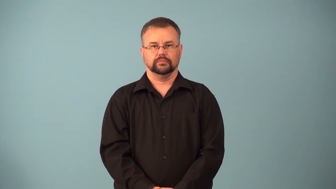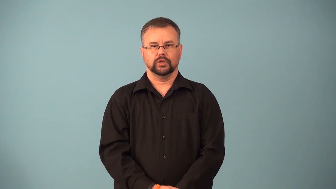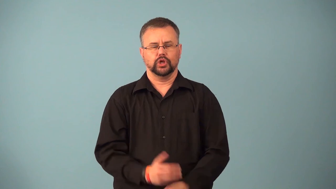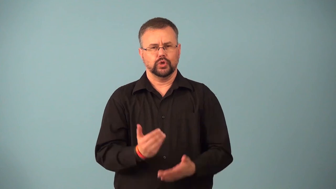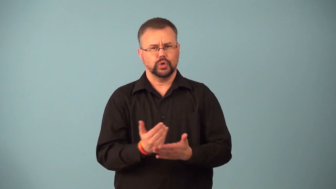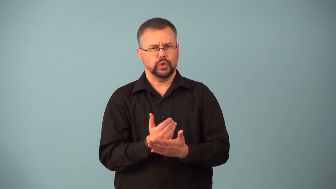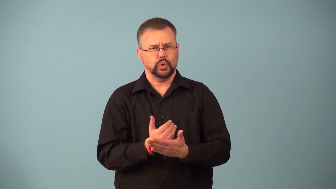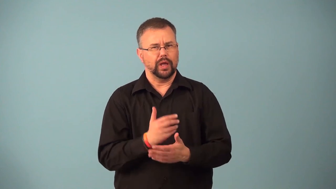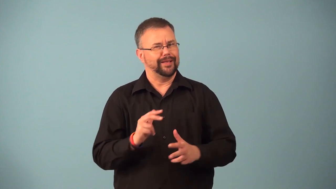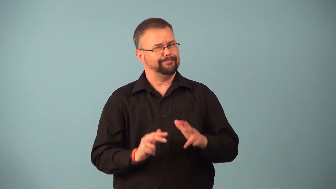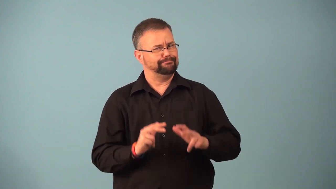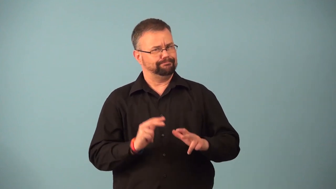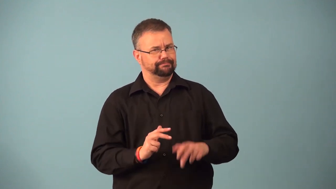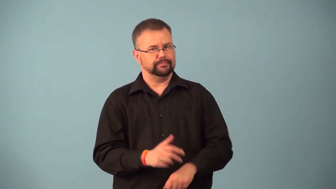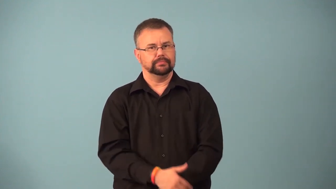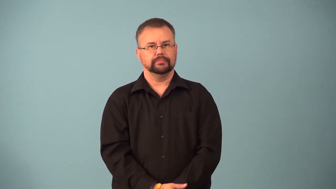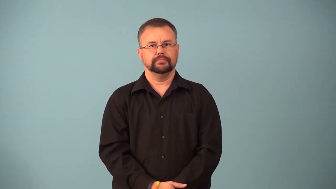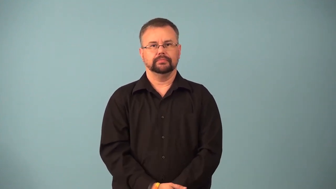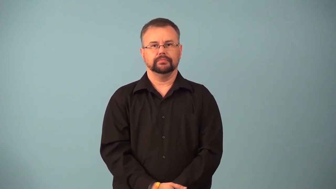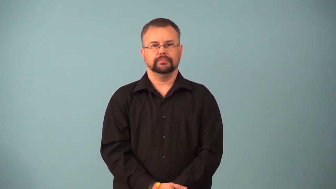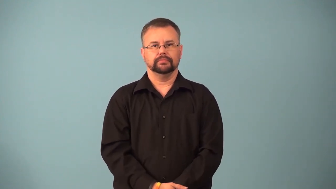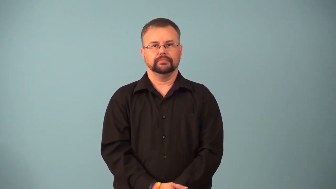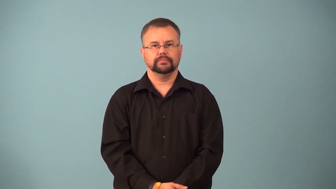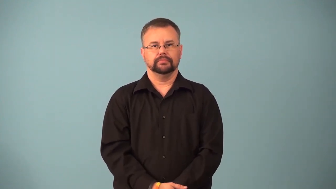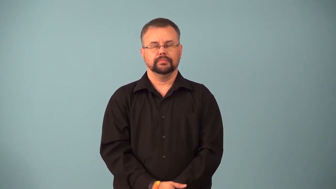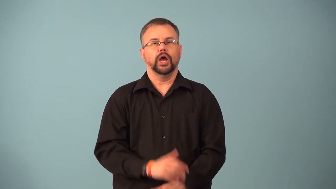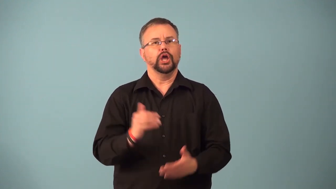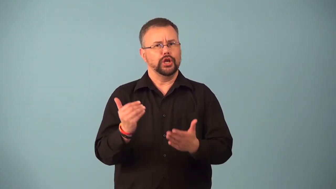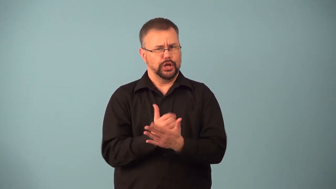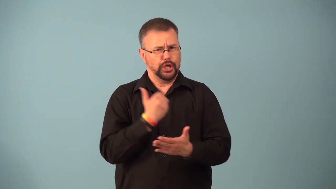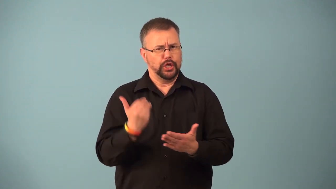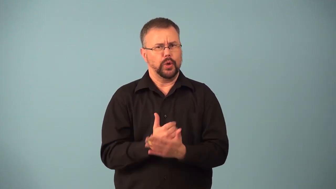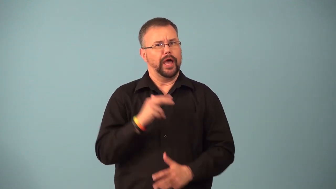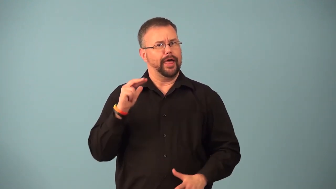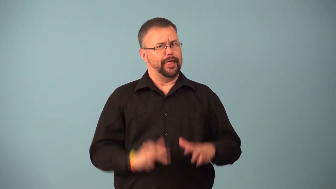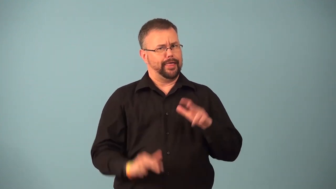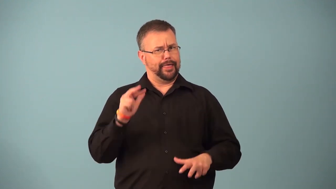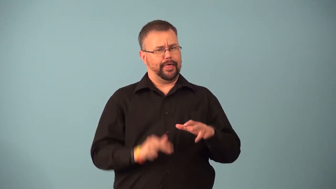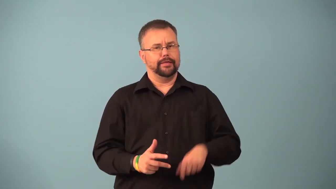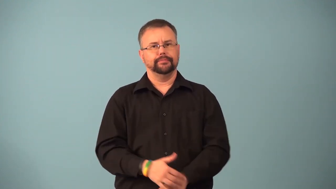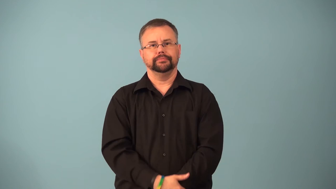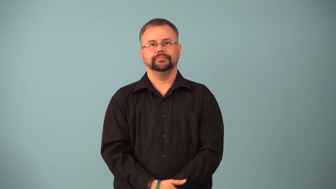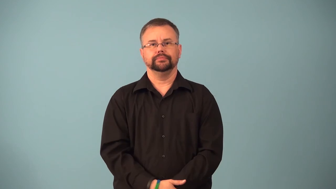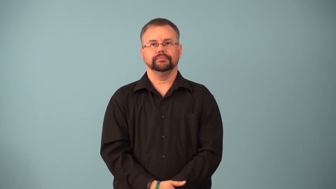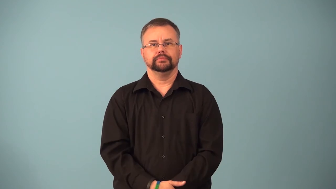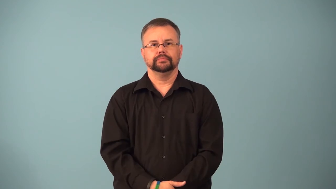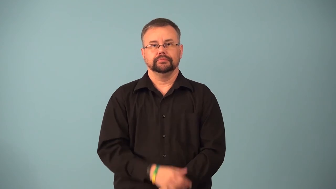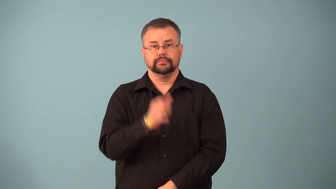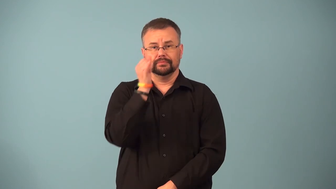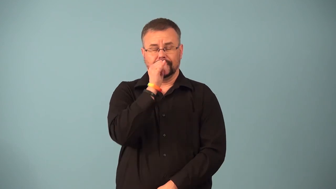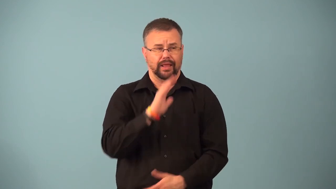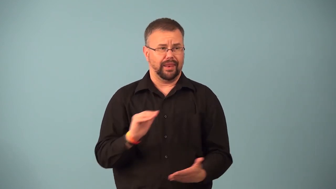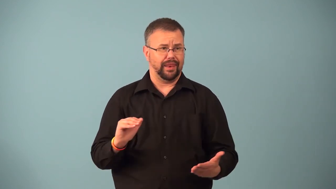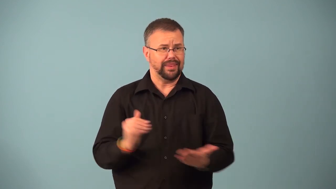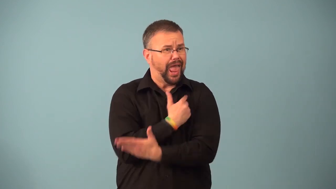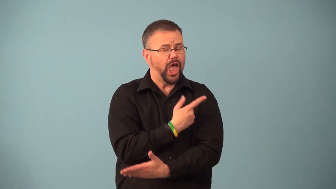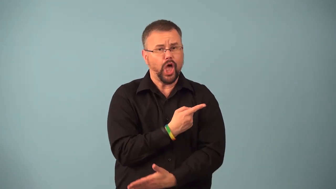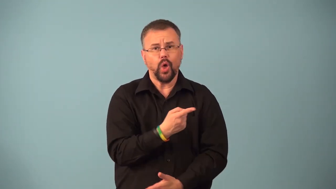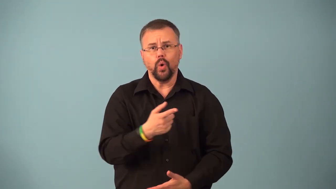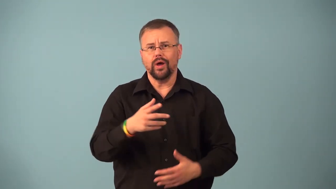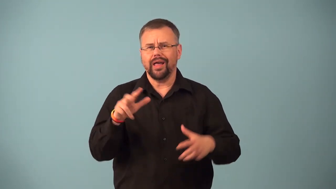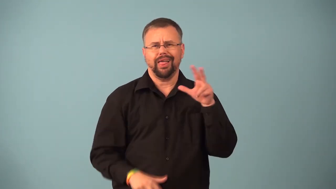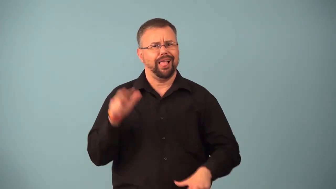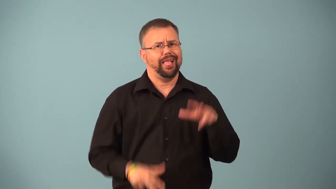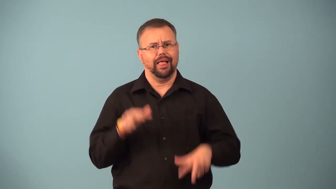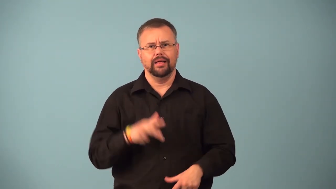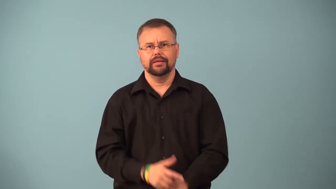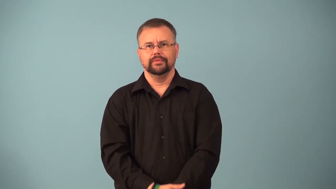green,greener,greenest